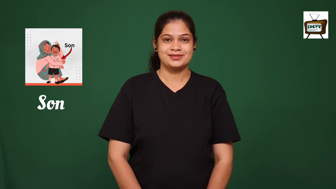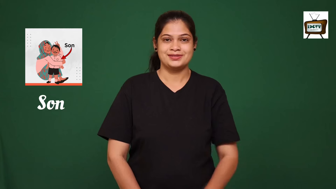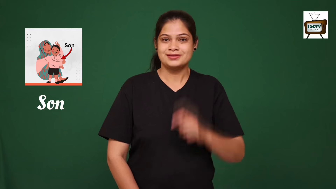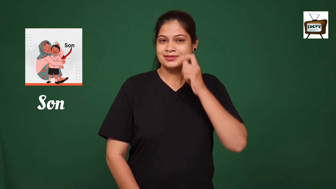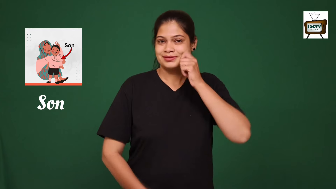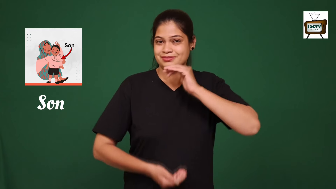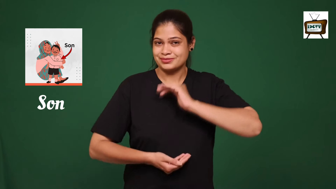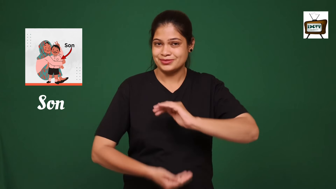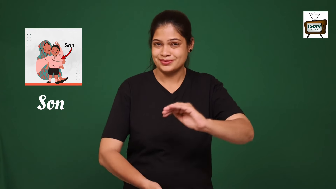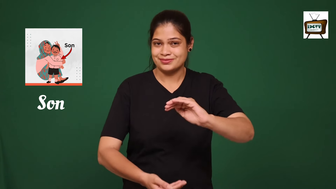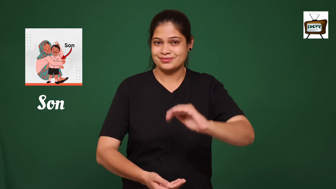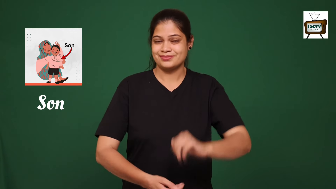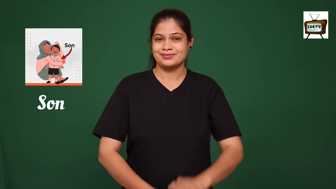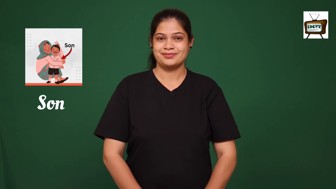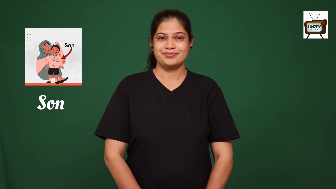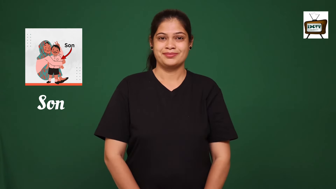Son